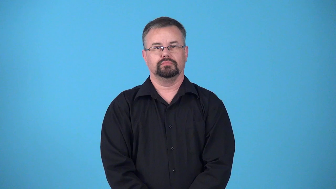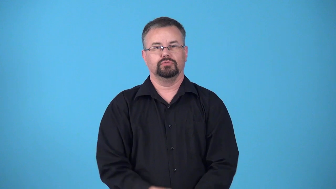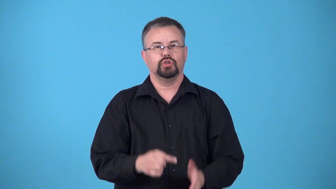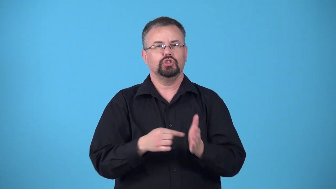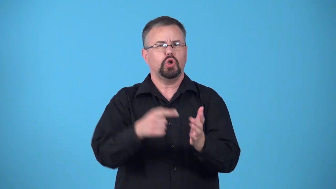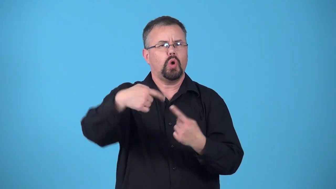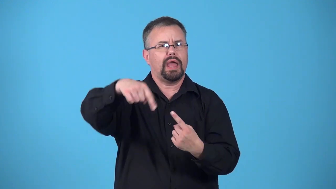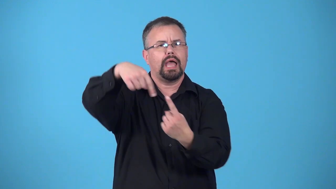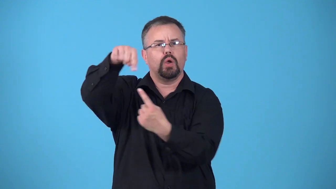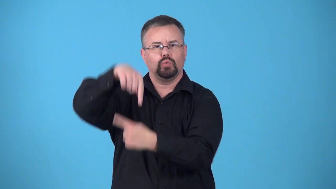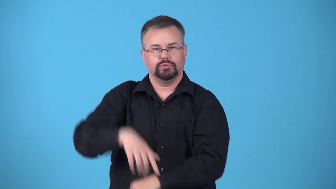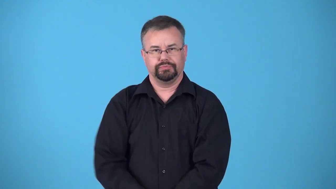nickel tour